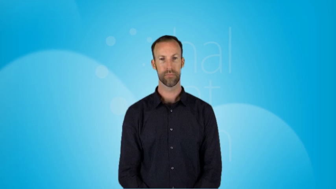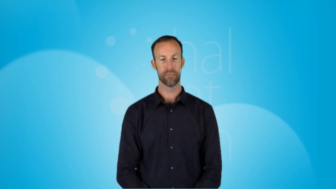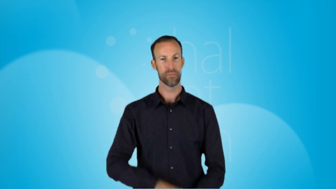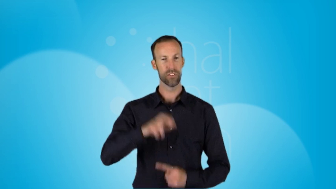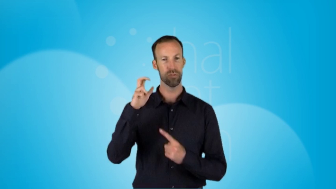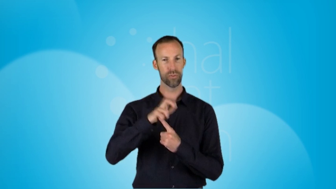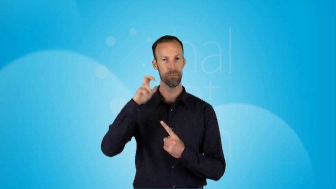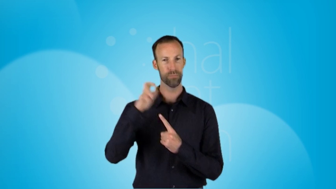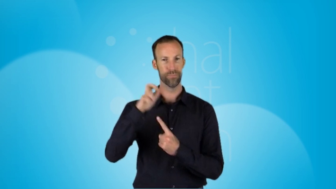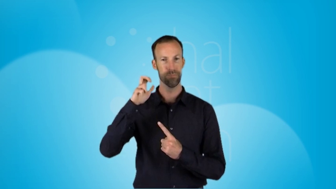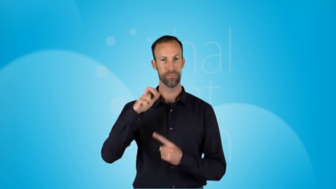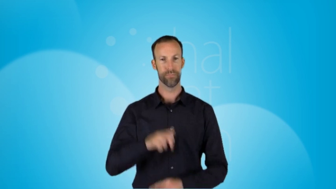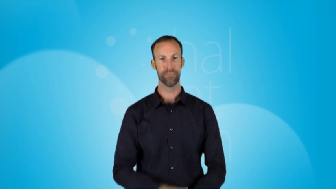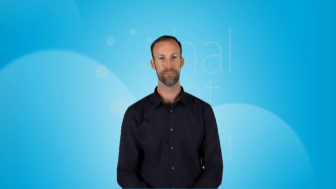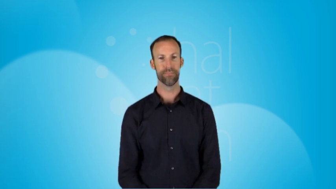championship